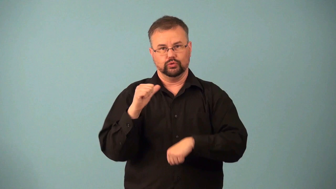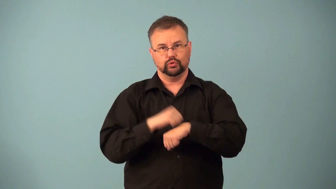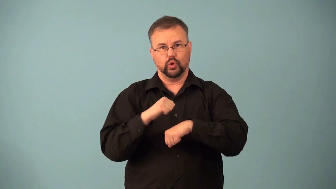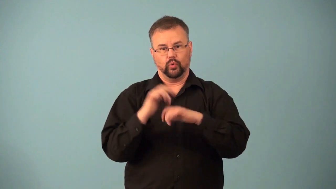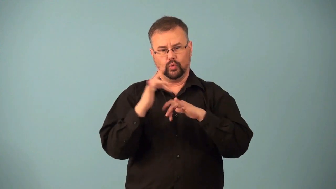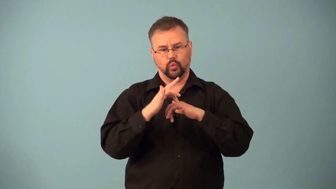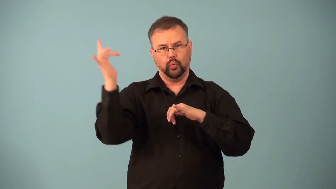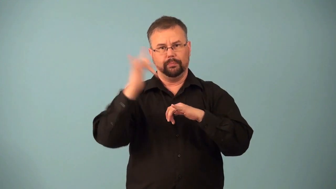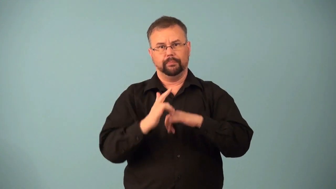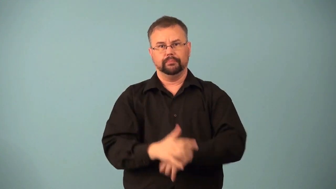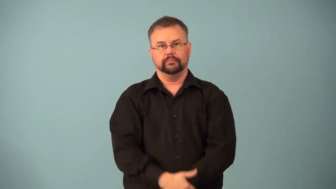gem,gemstone,crystal